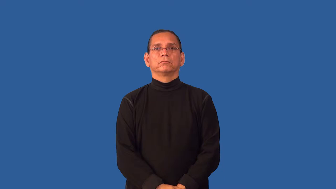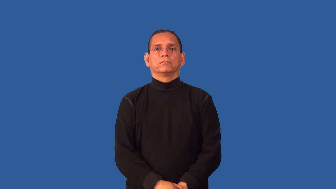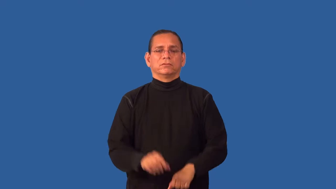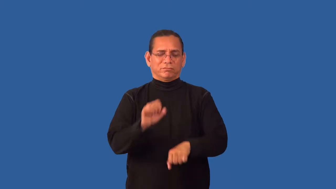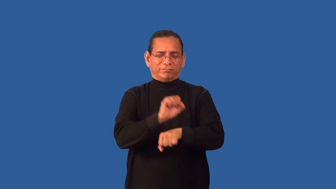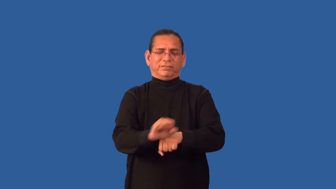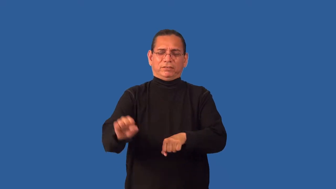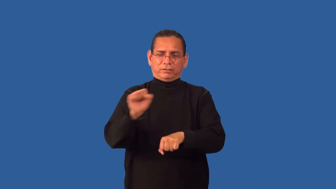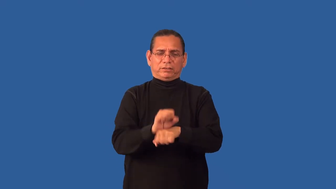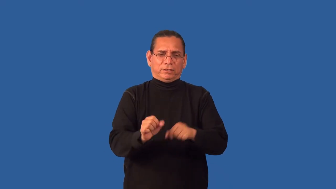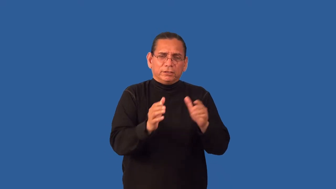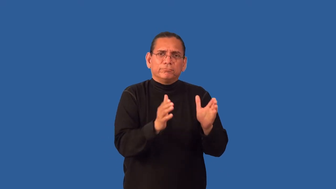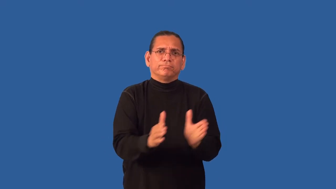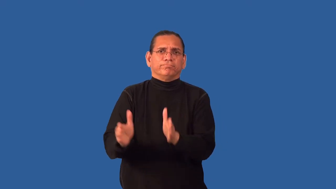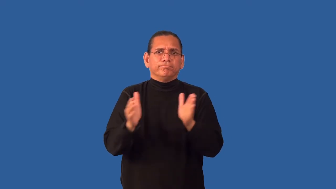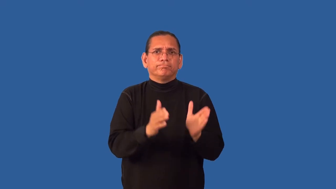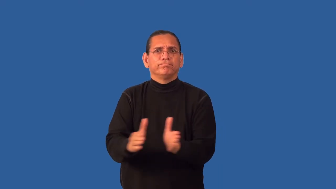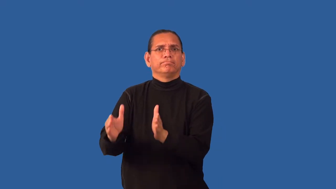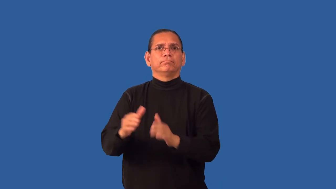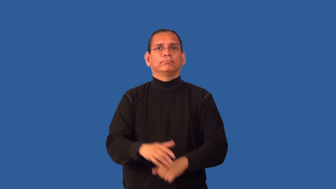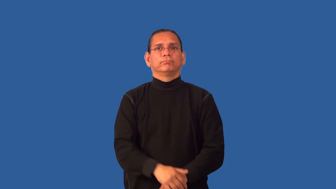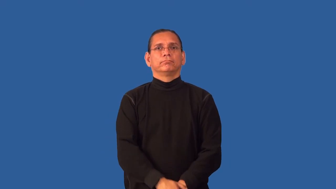groundwork